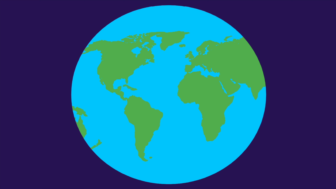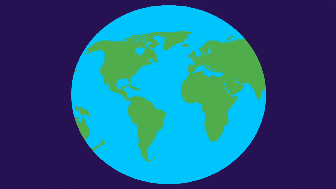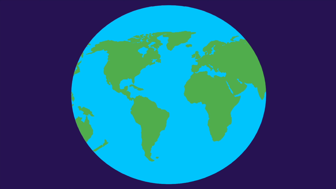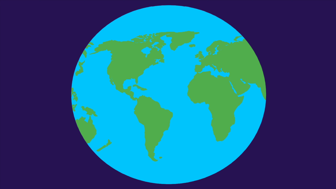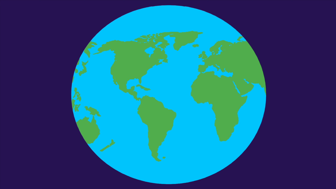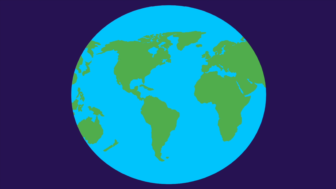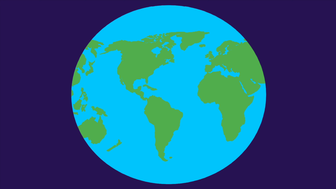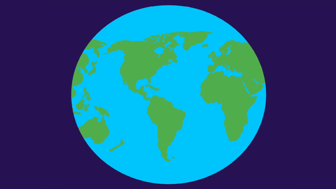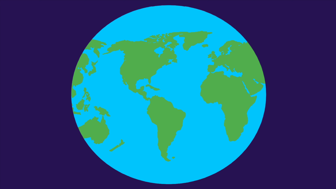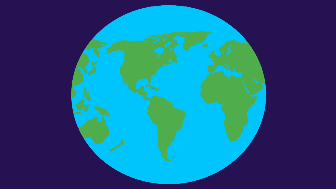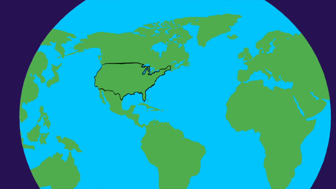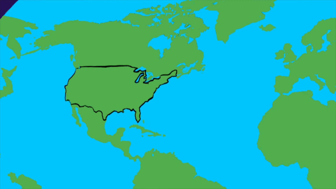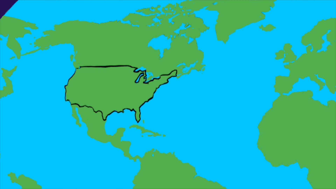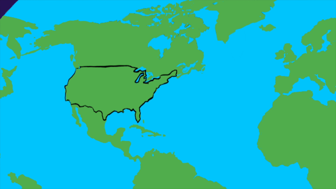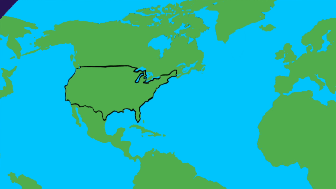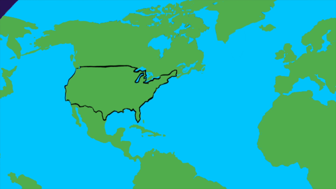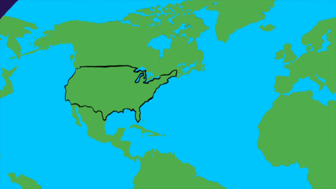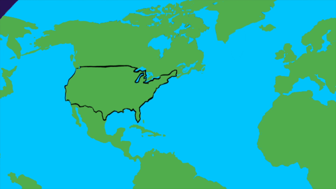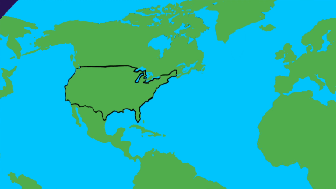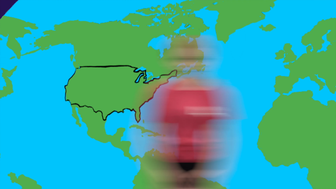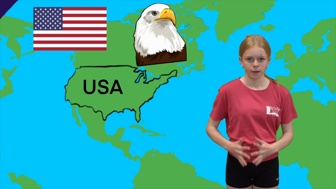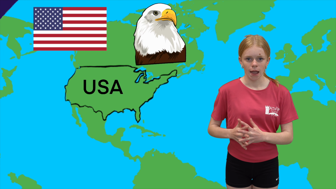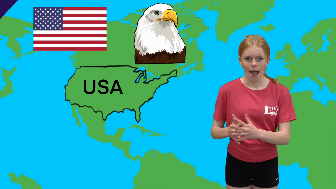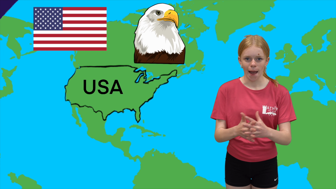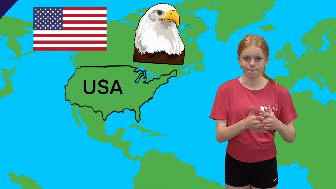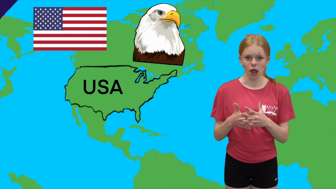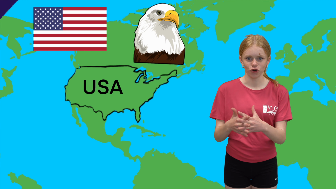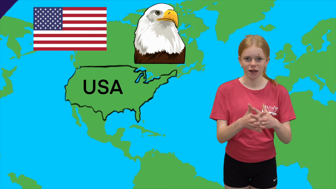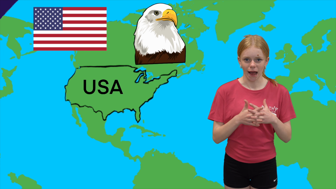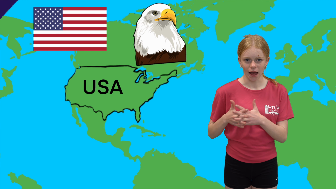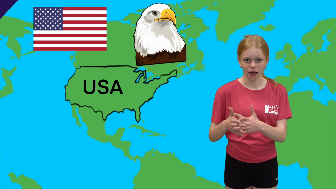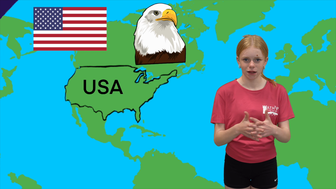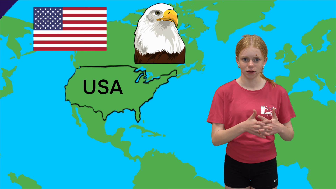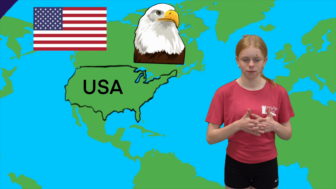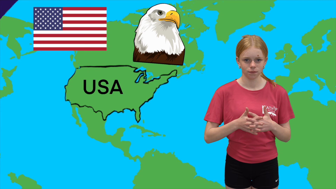USA